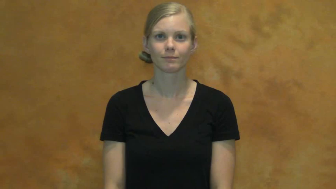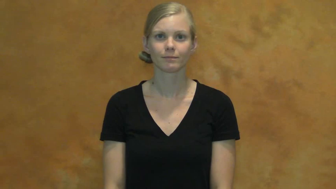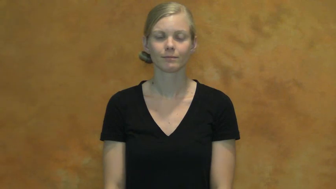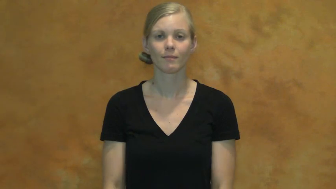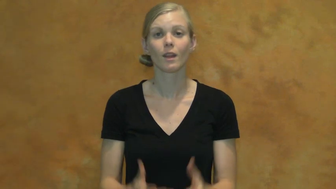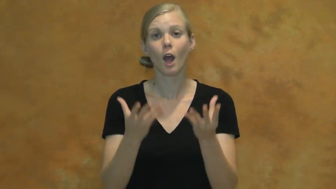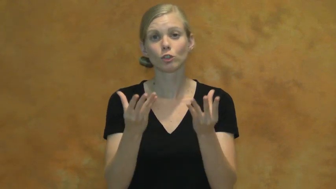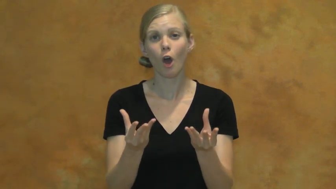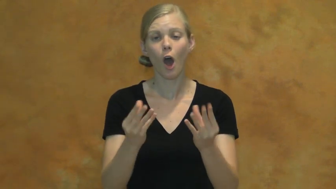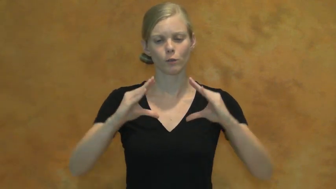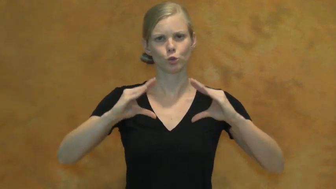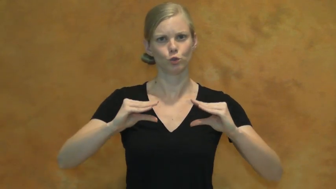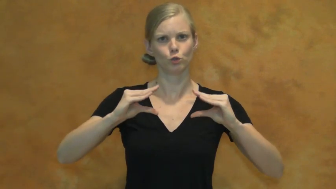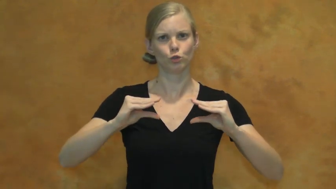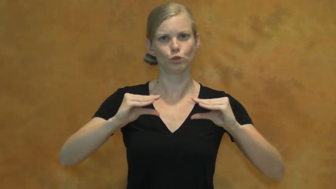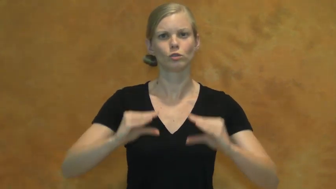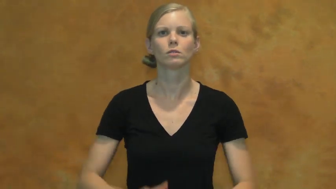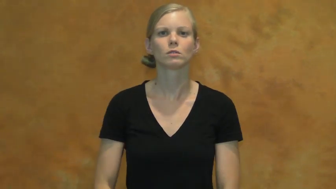pad-soft cushion